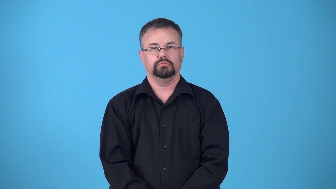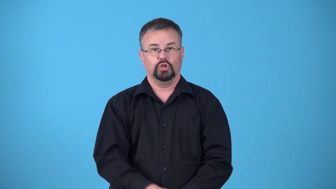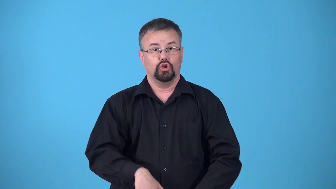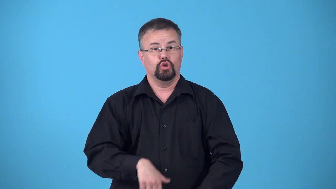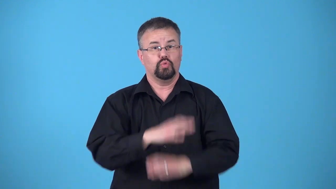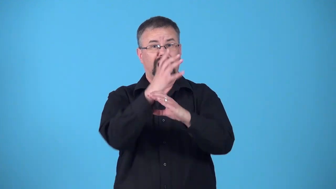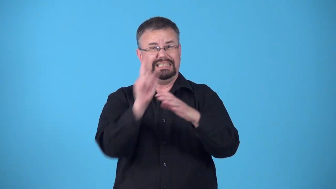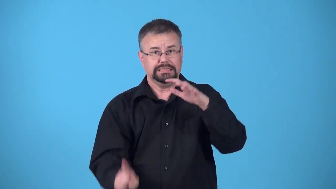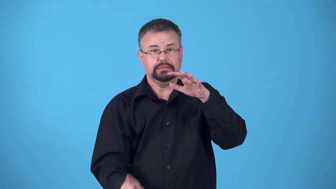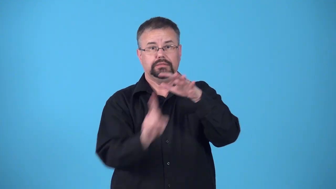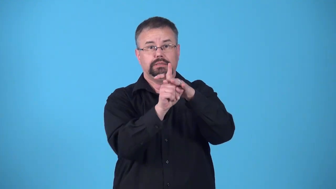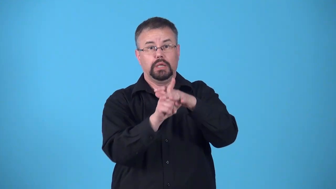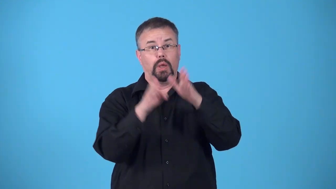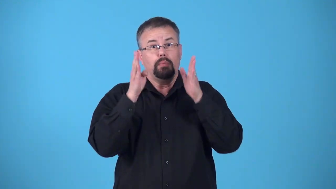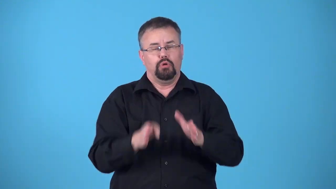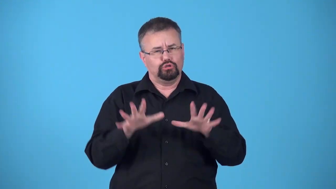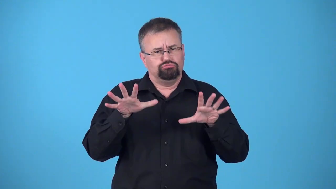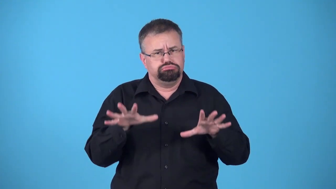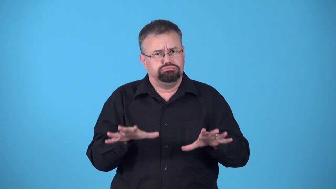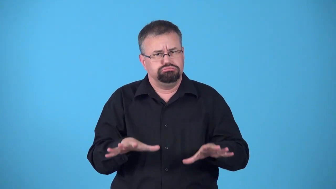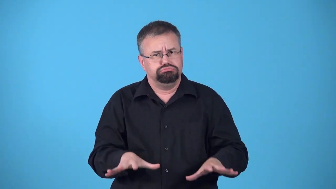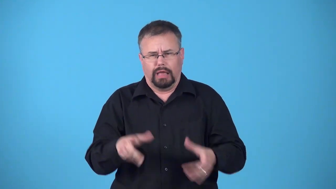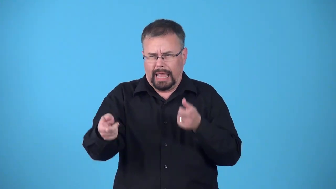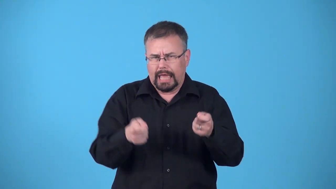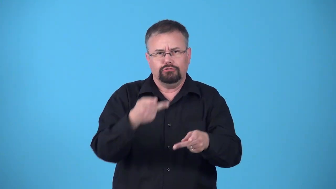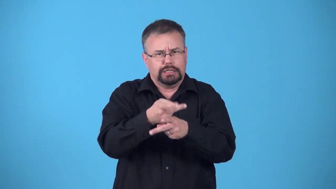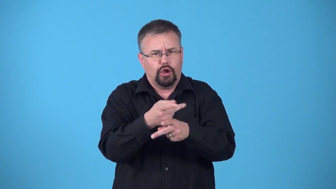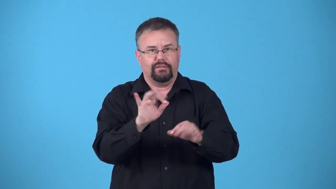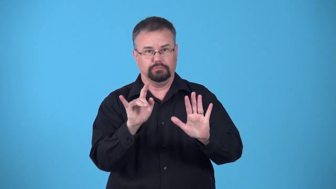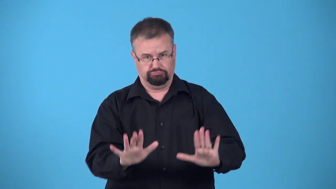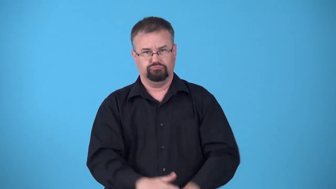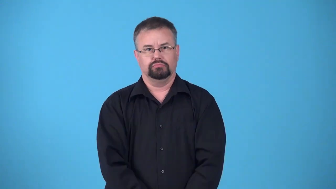presence of mind